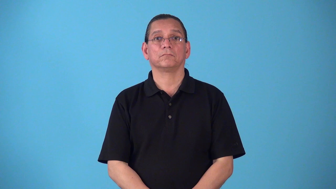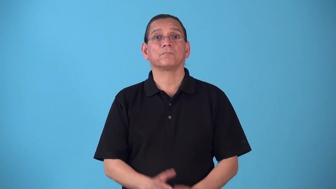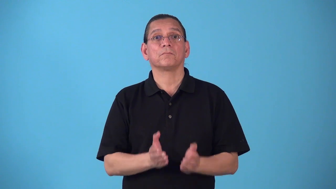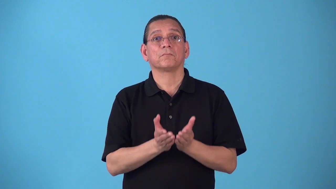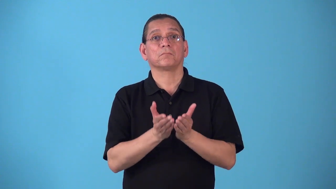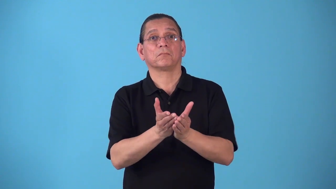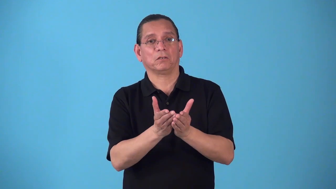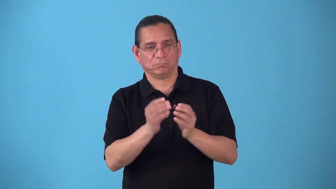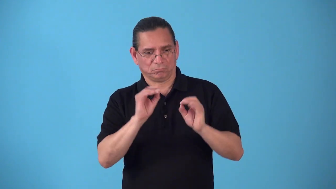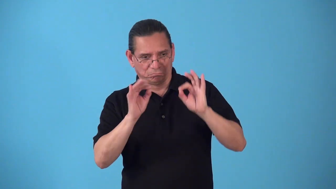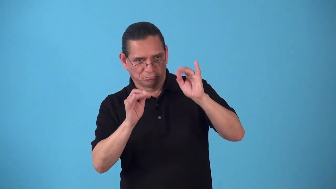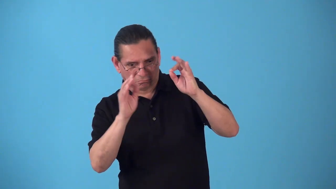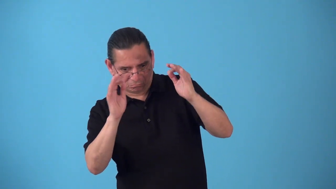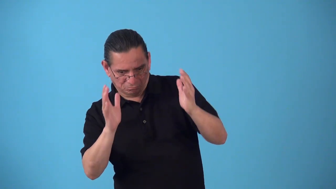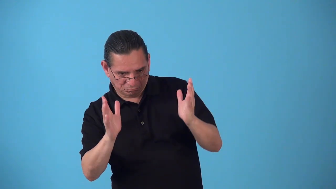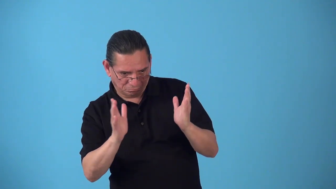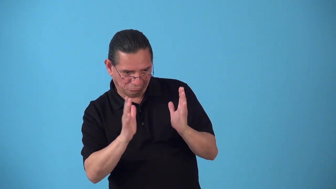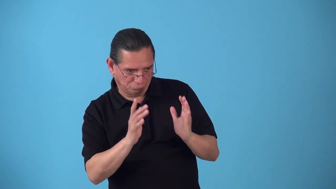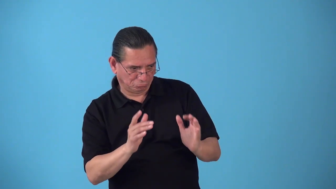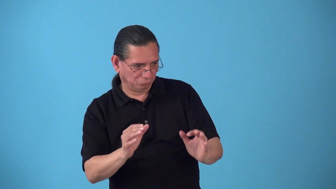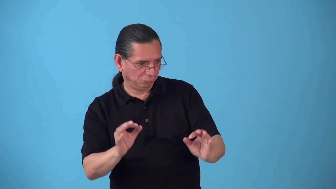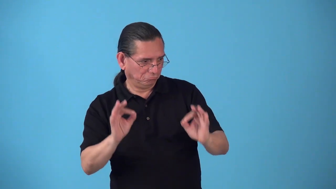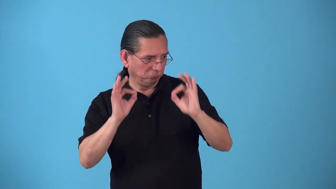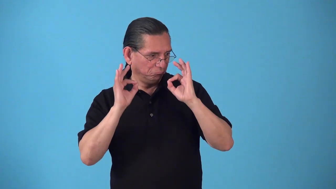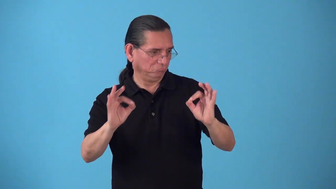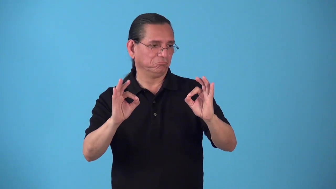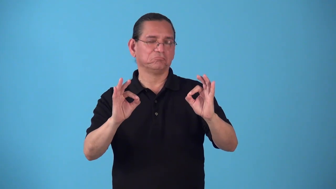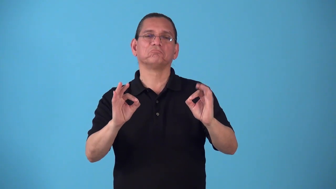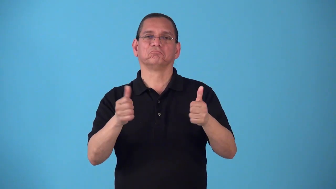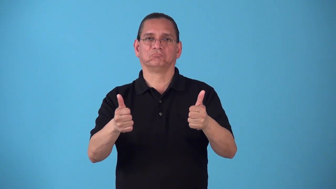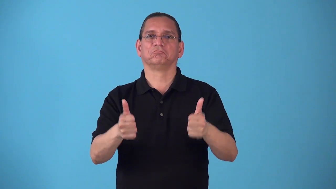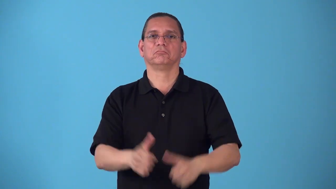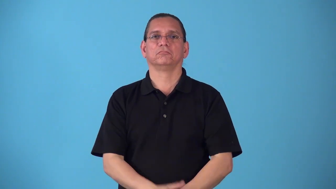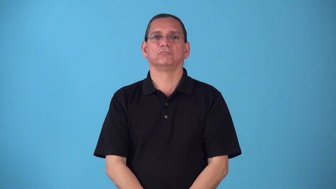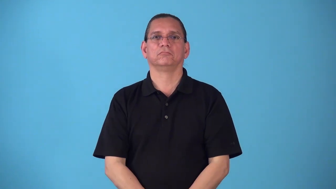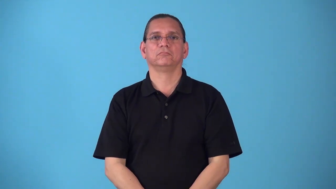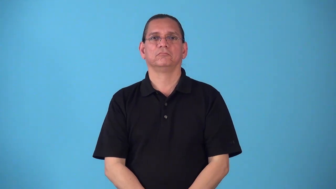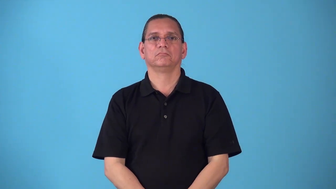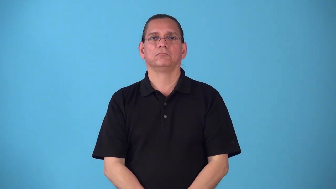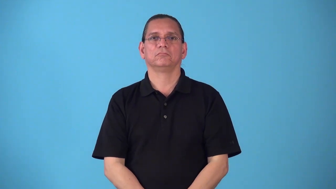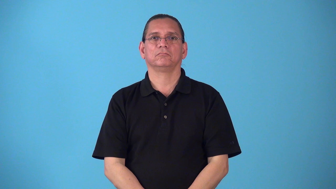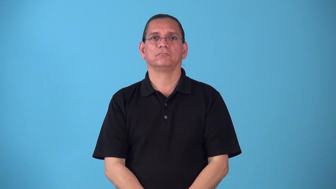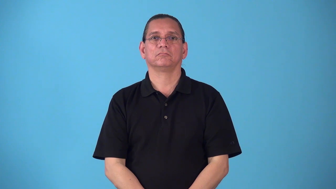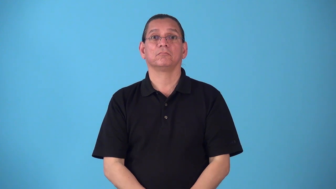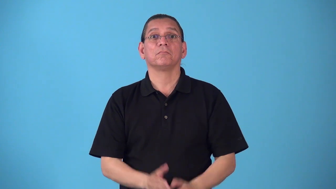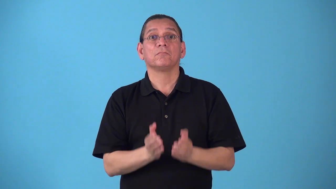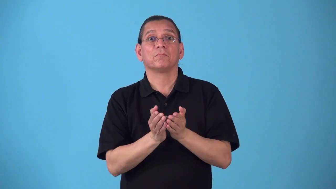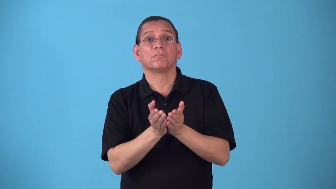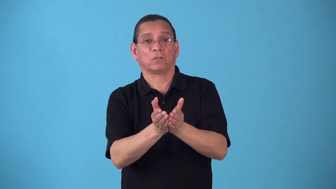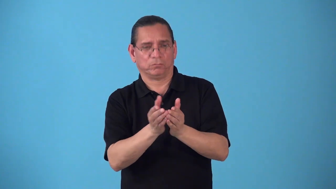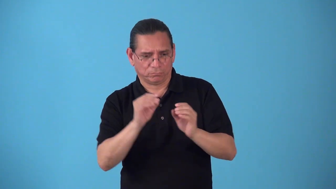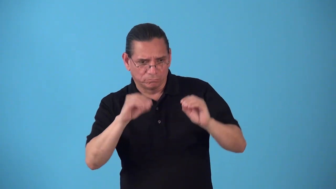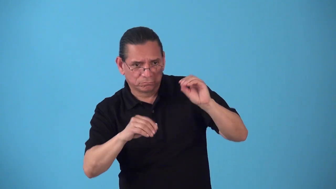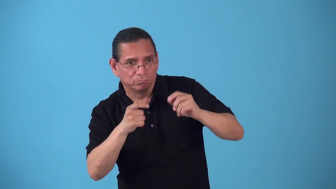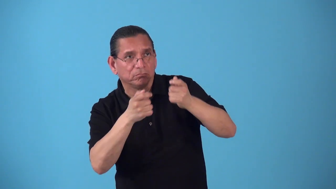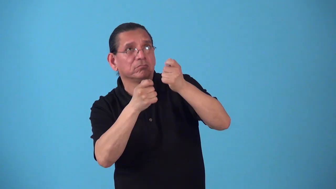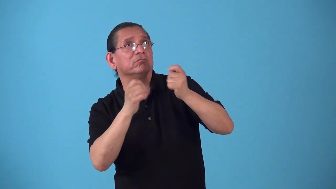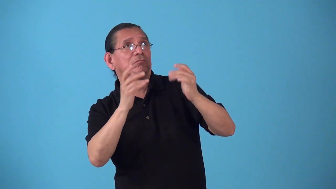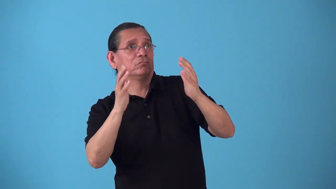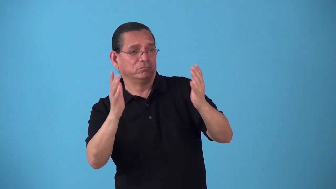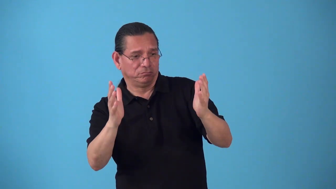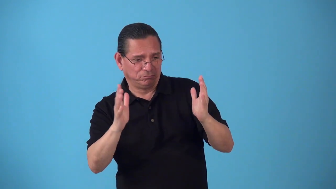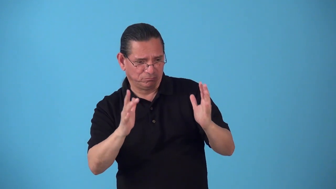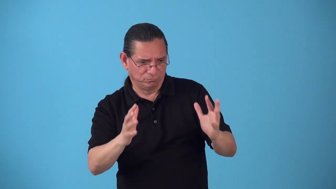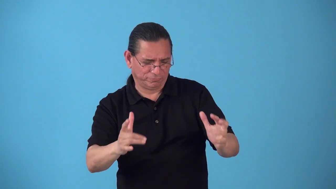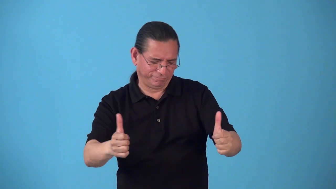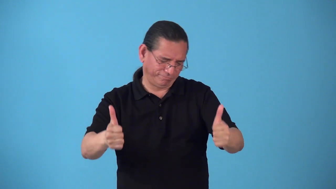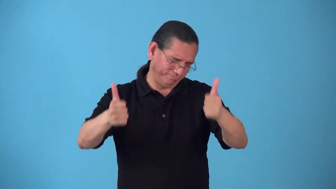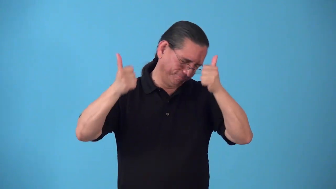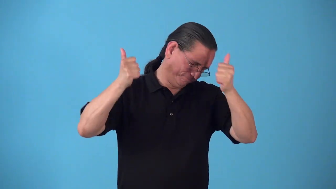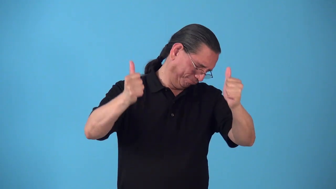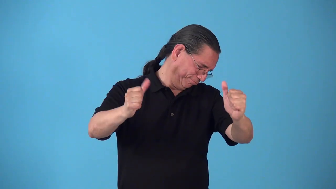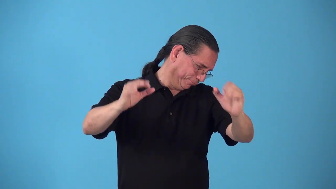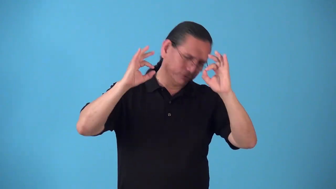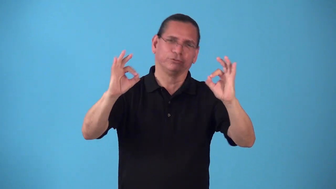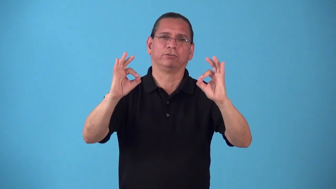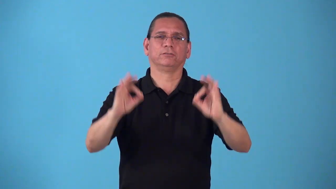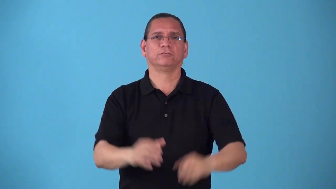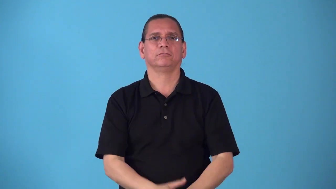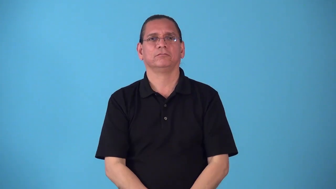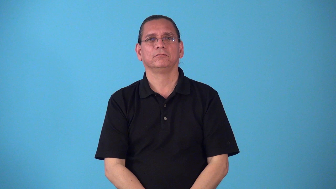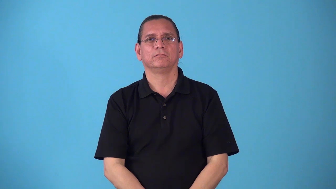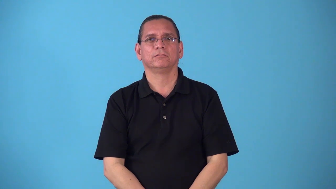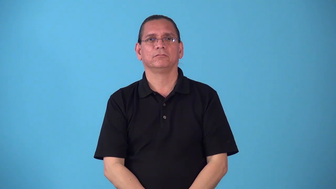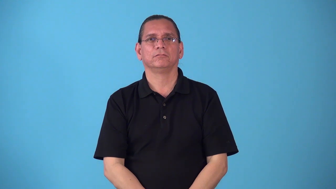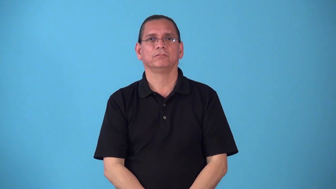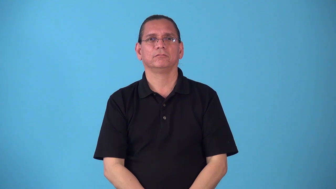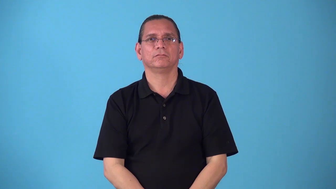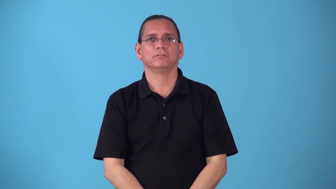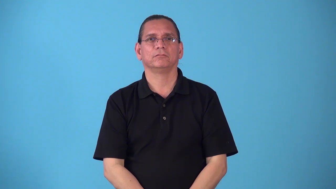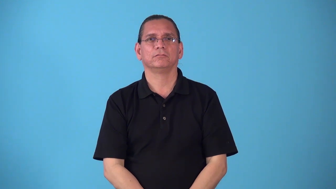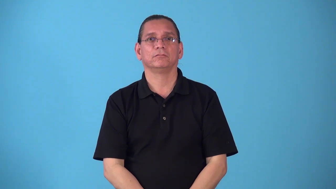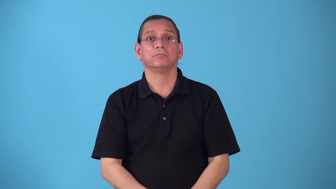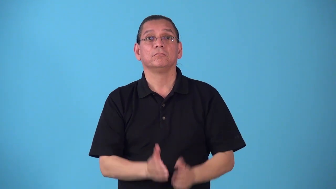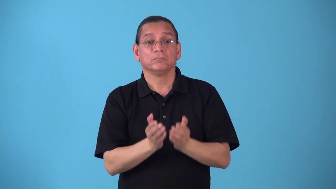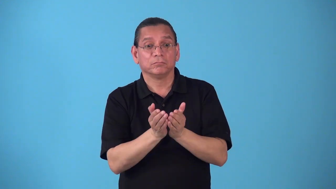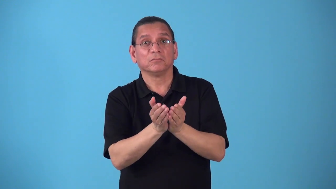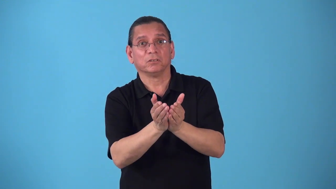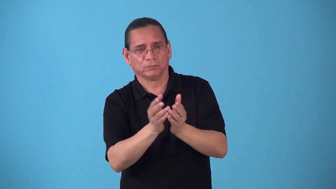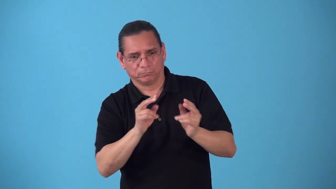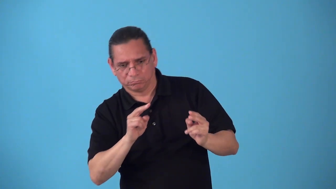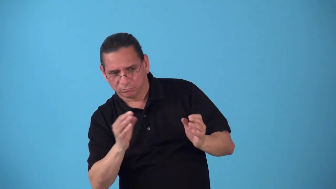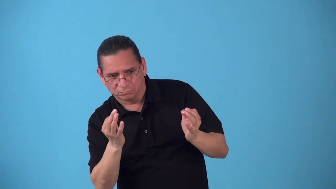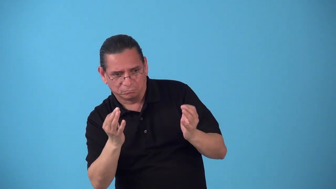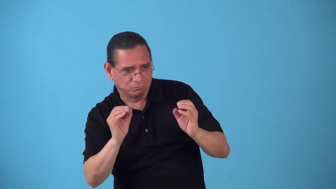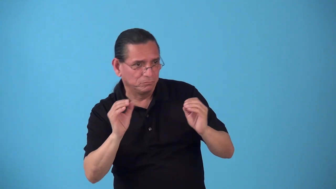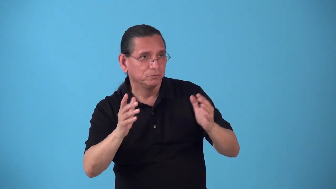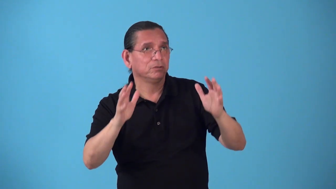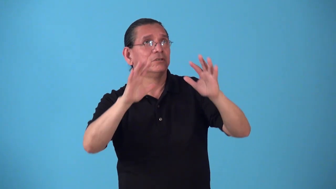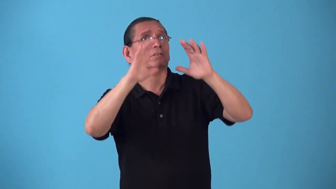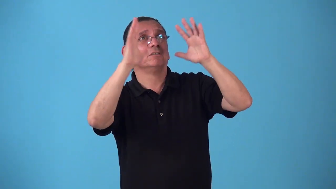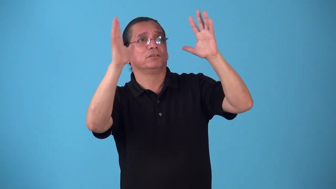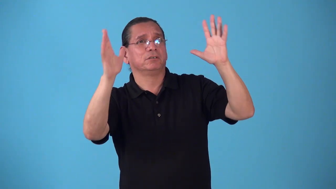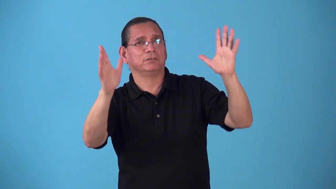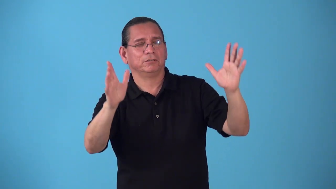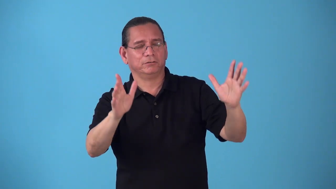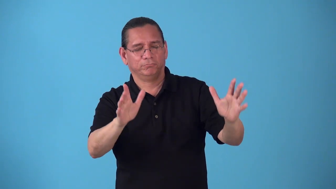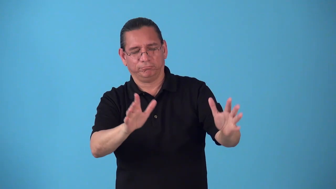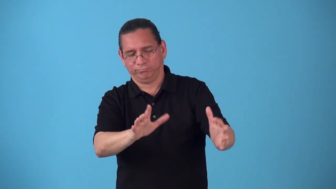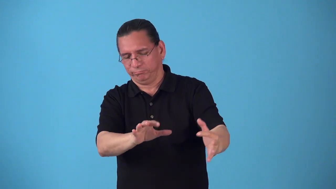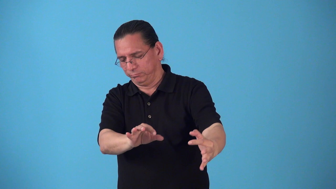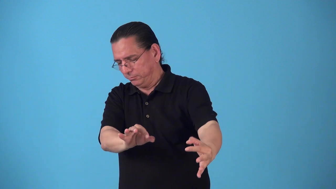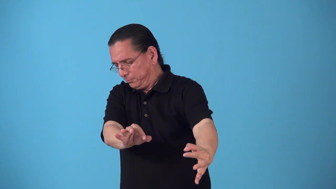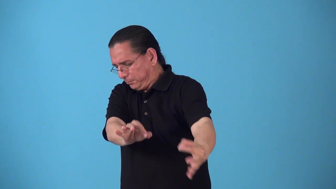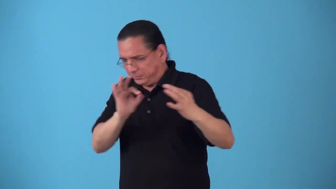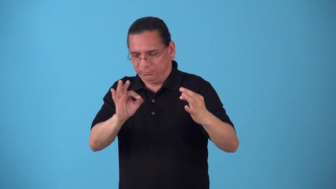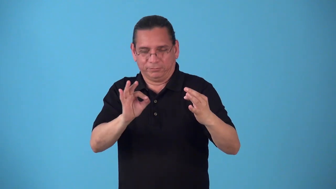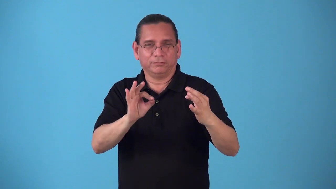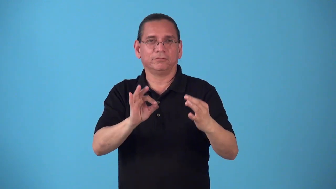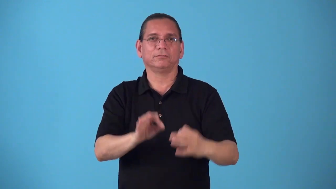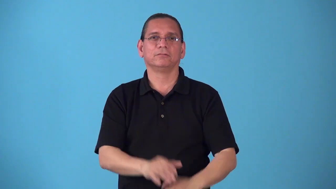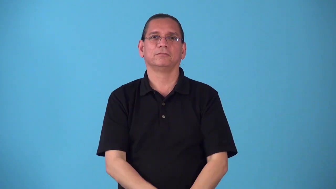seaworthy,seaworthier,seaworthiest